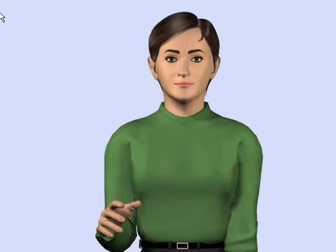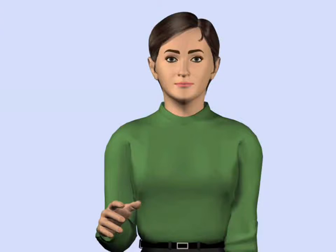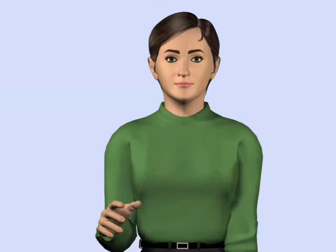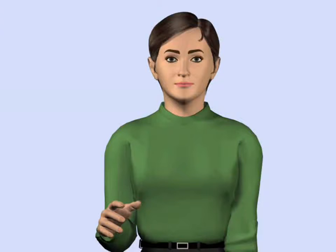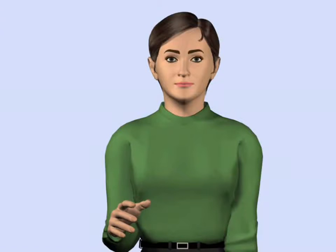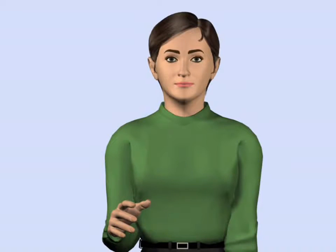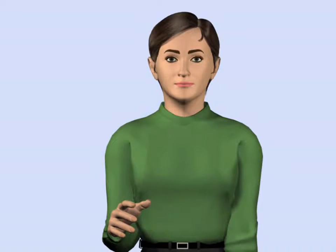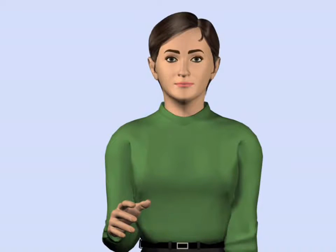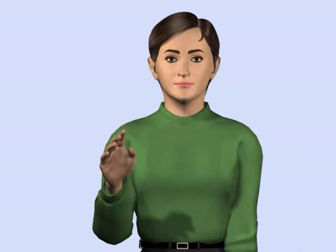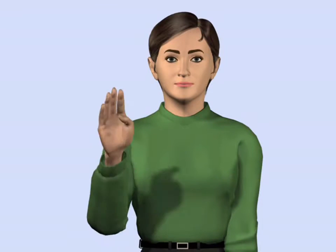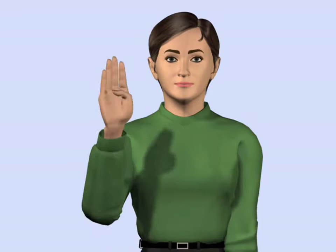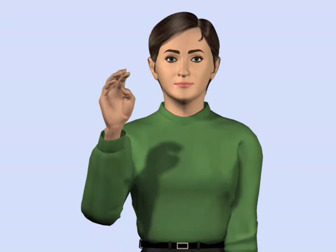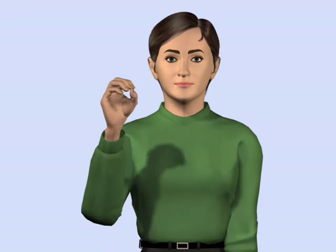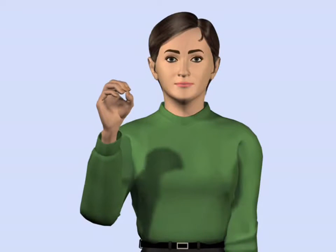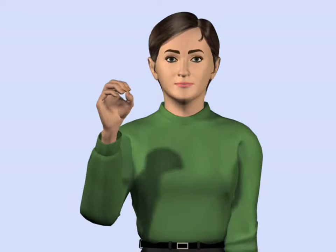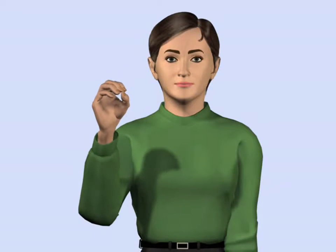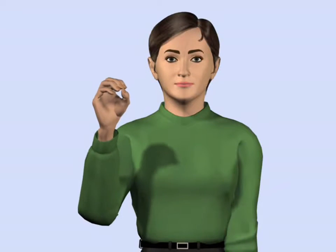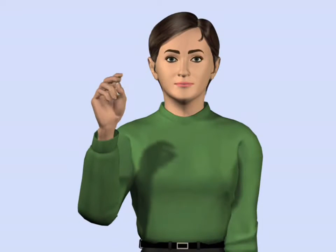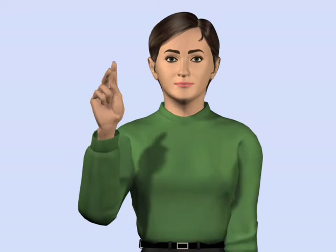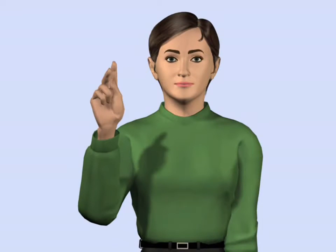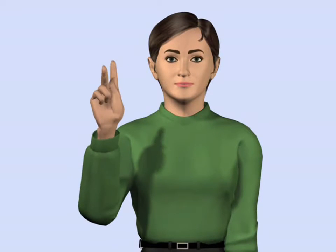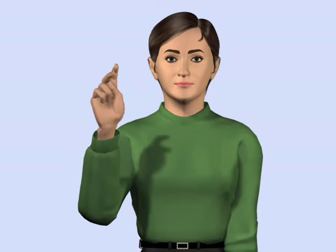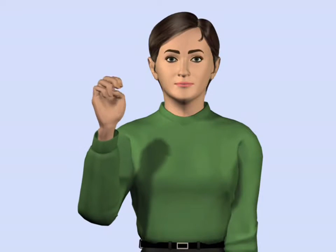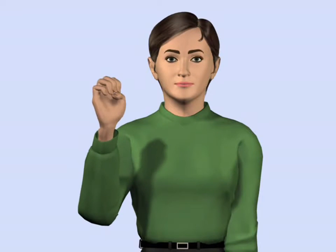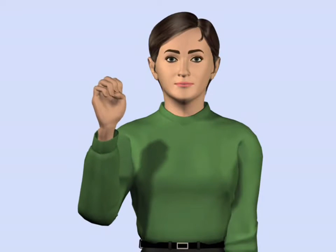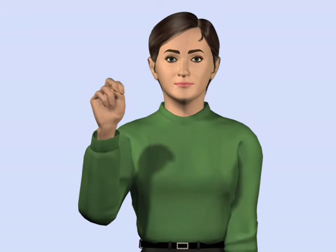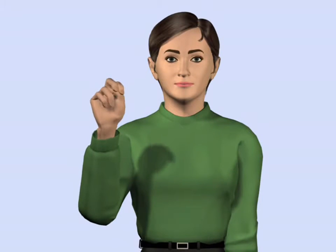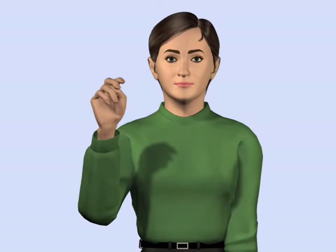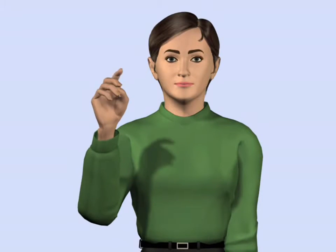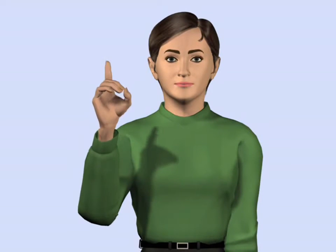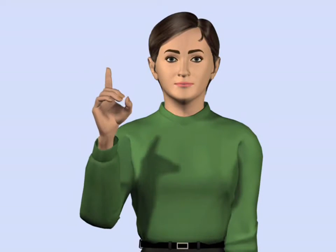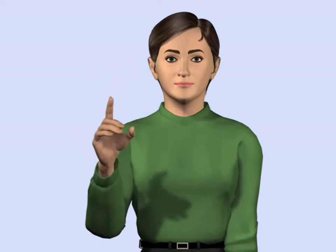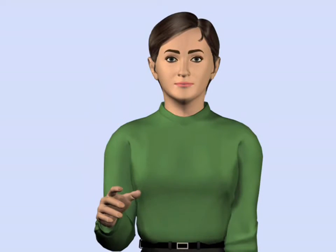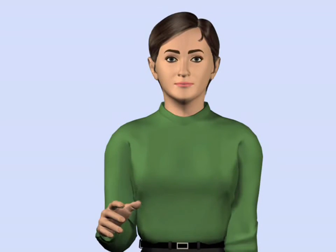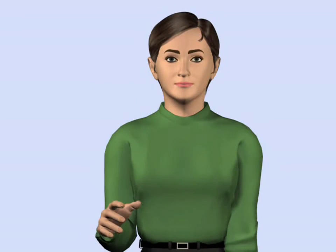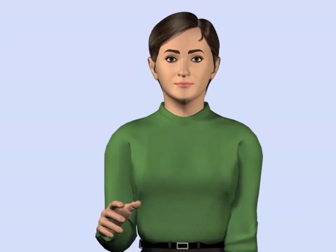bookend